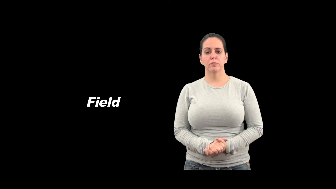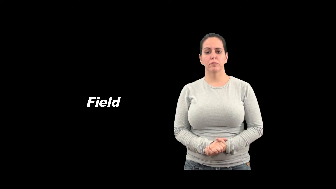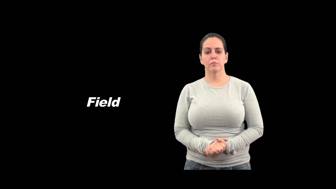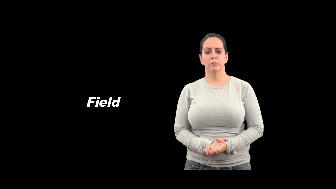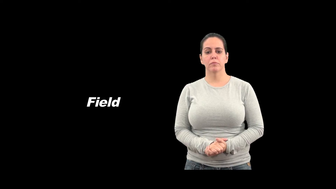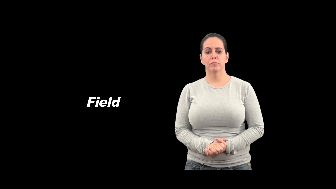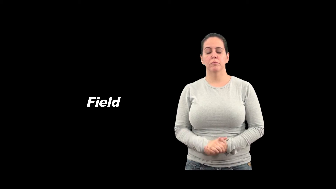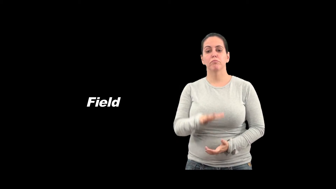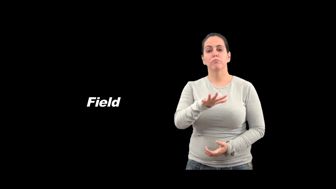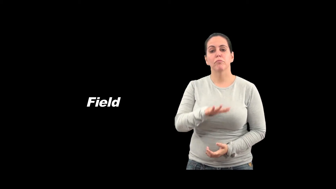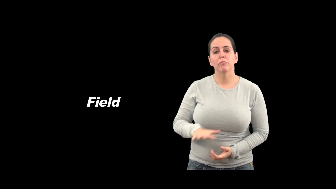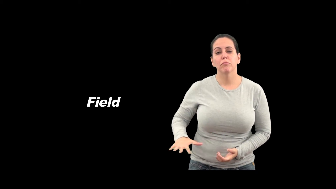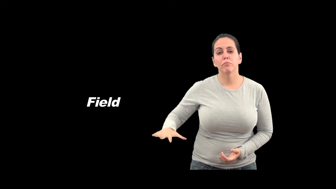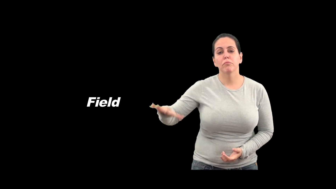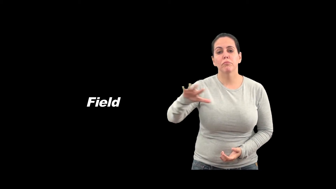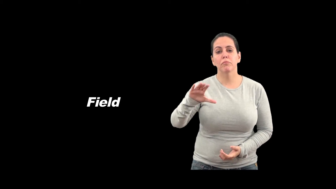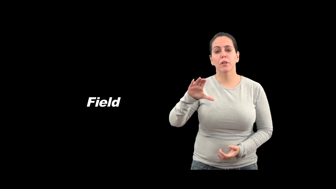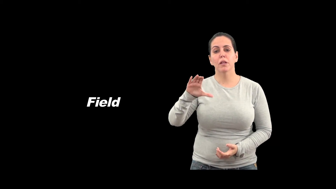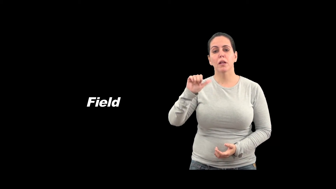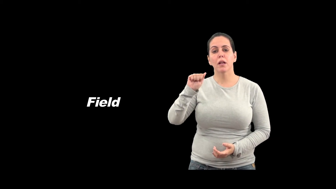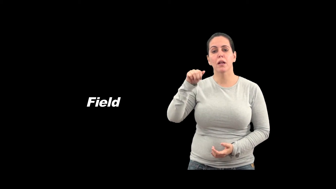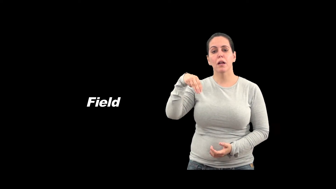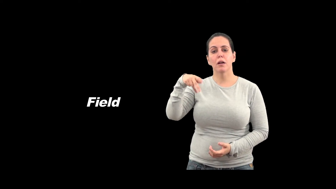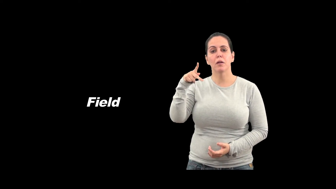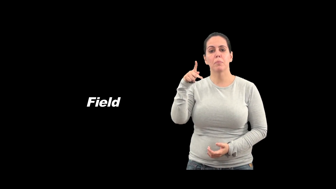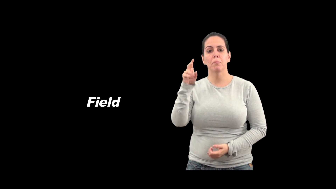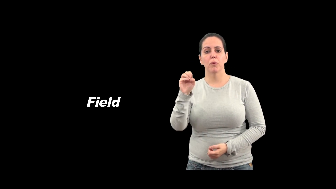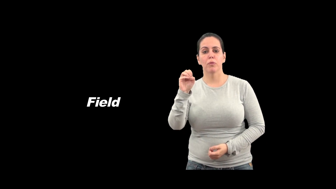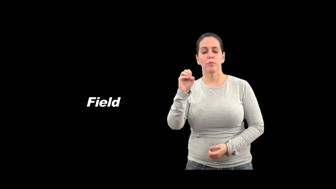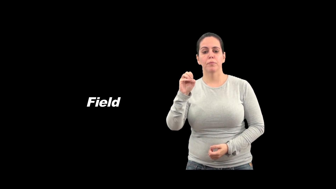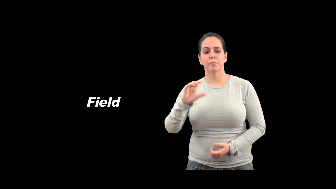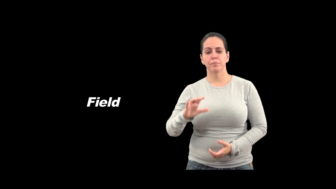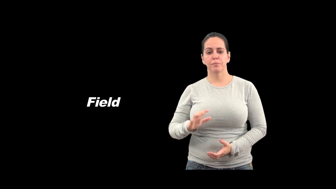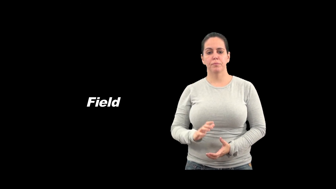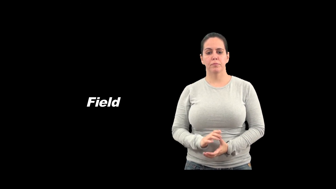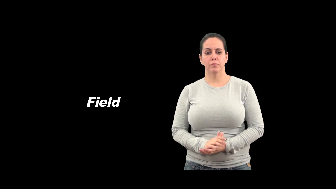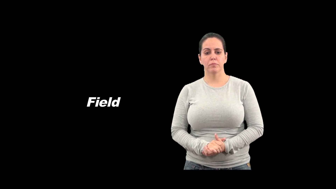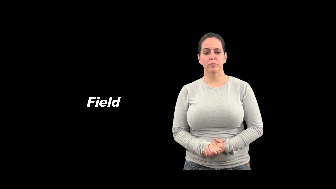Field